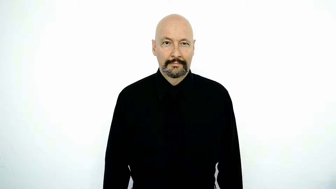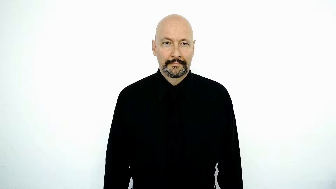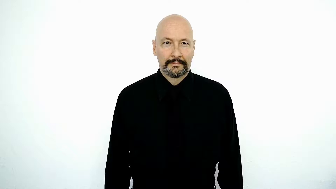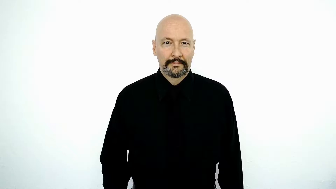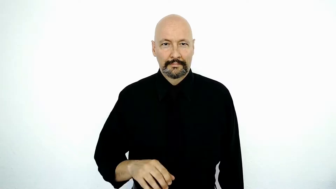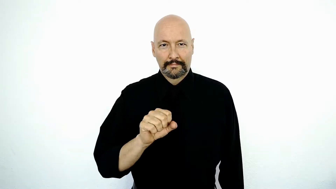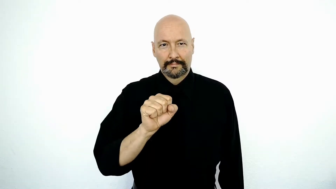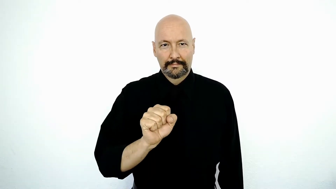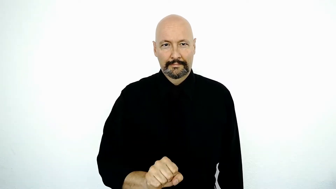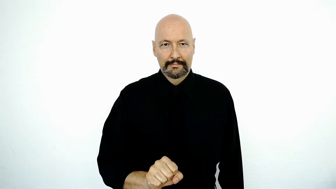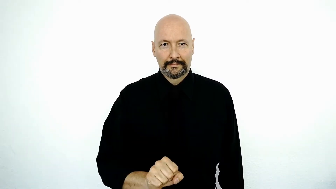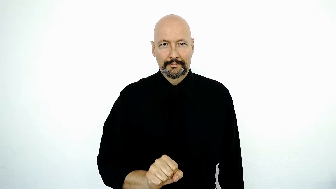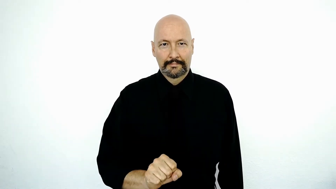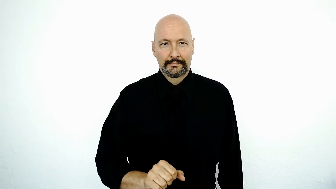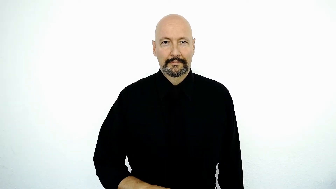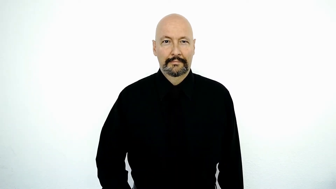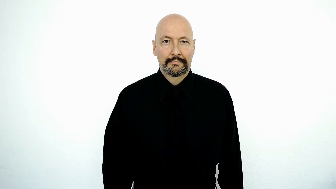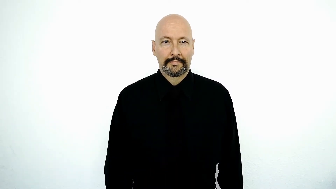SOUTH